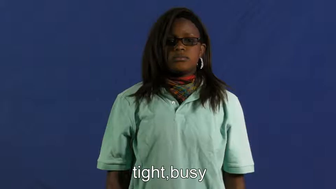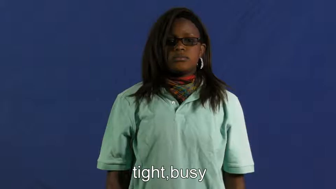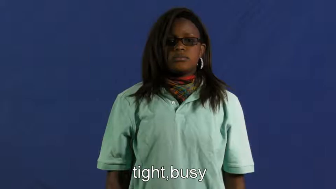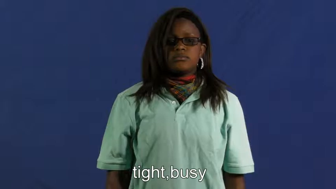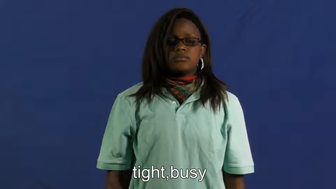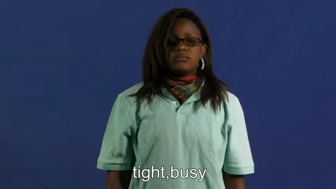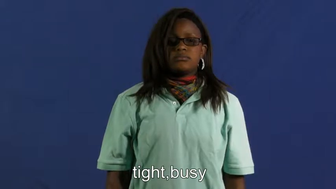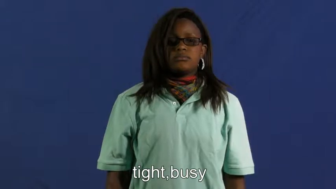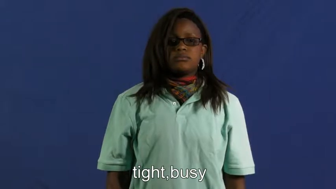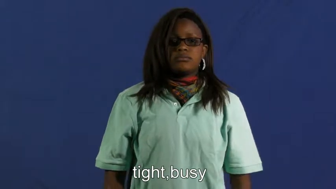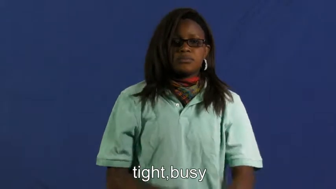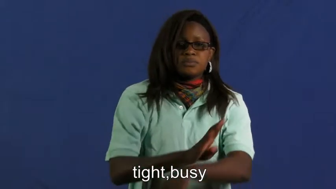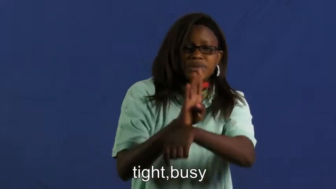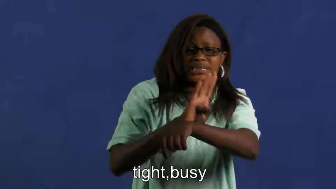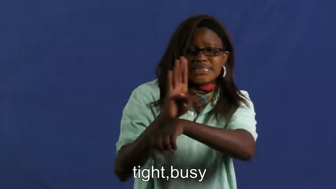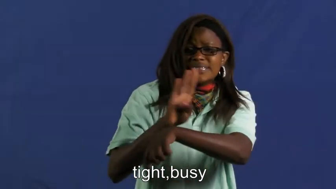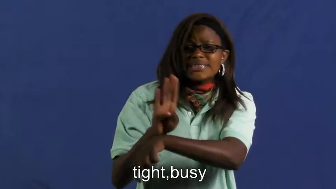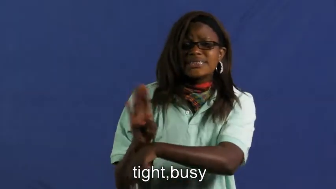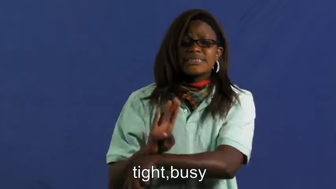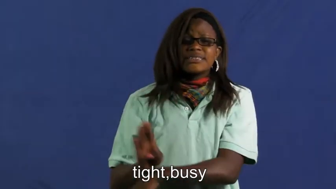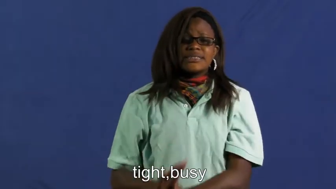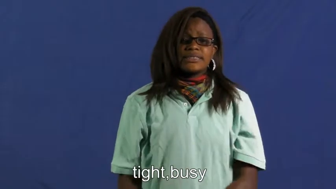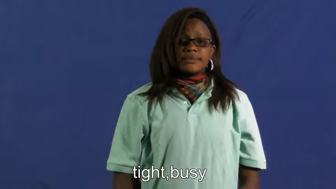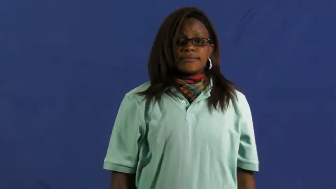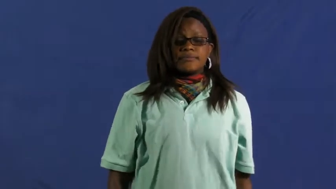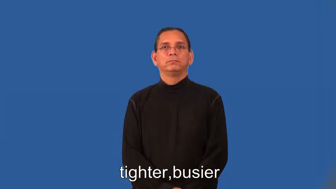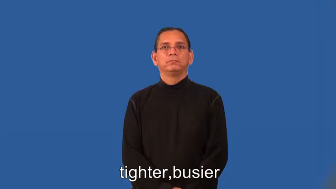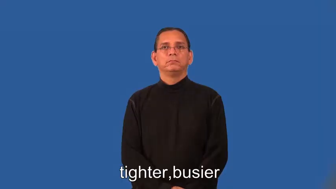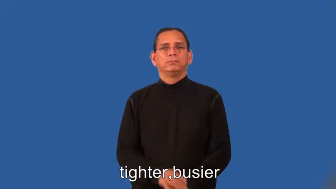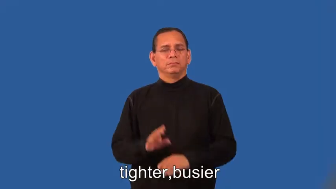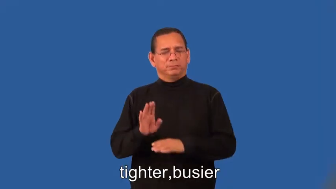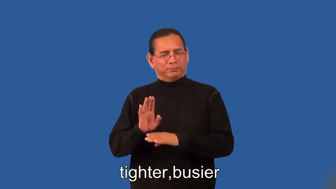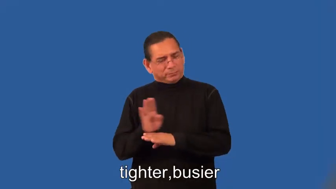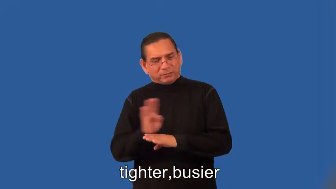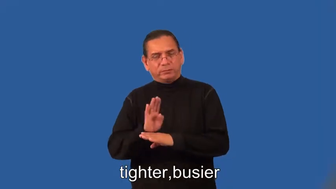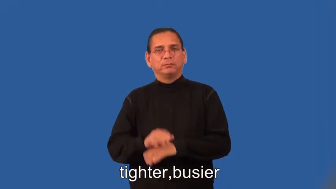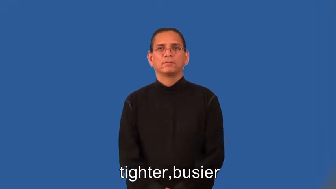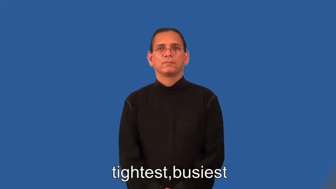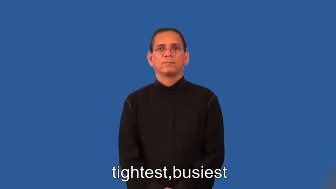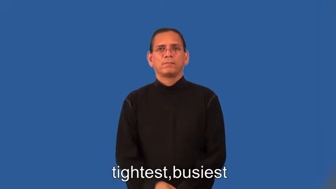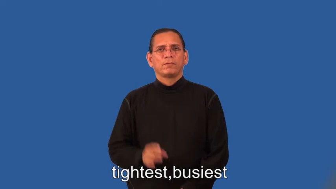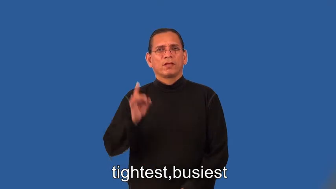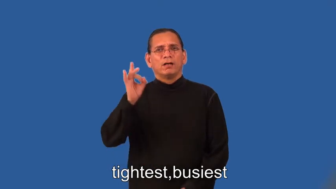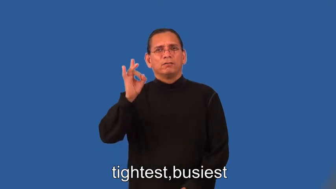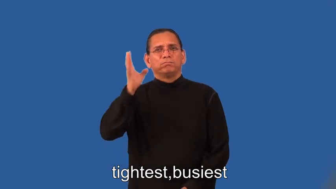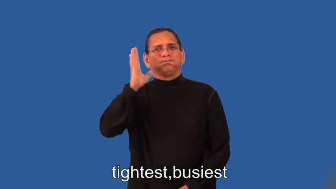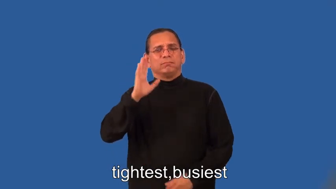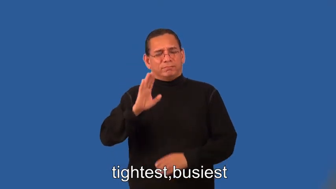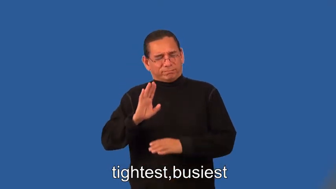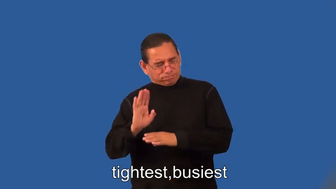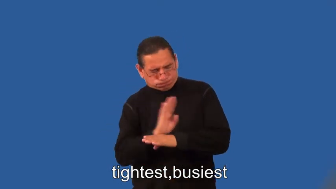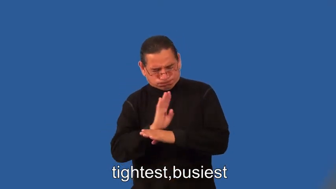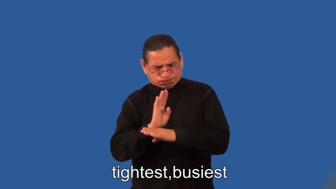busier,tighter,busiest,tightest